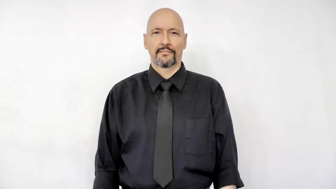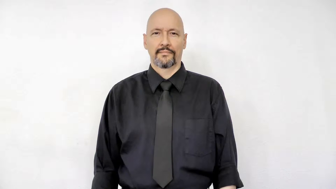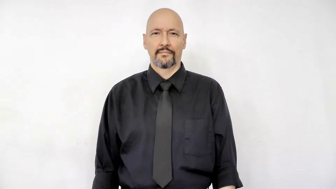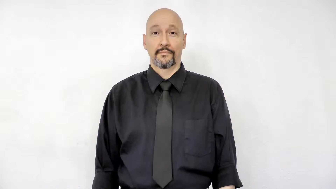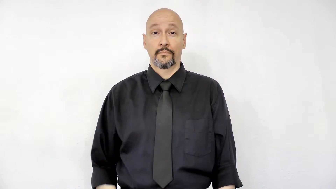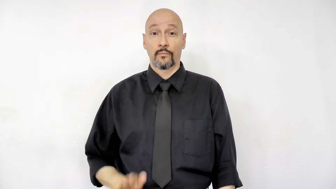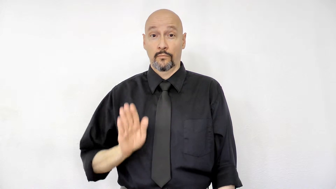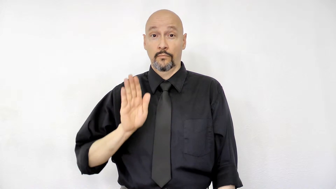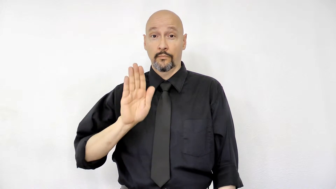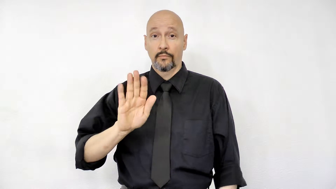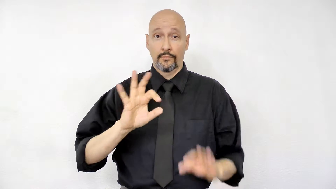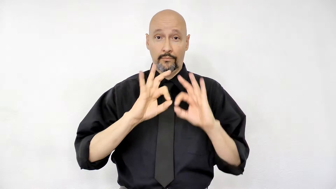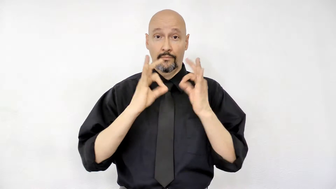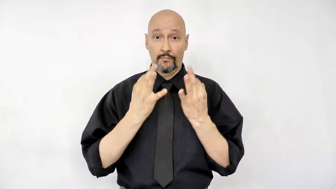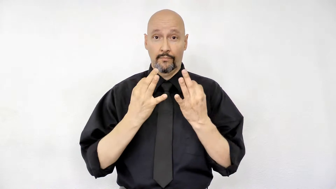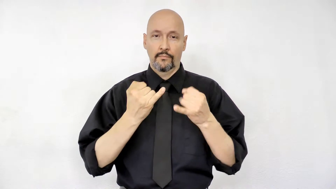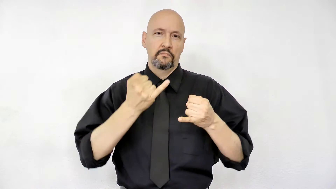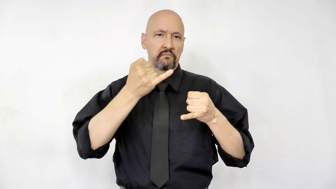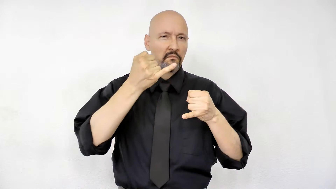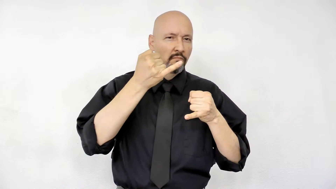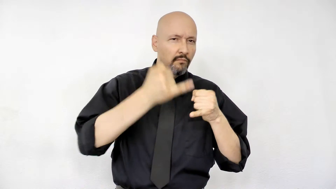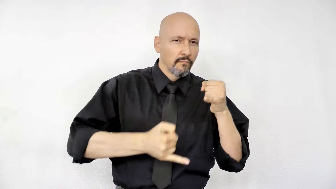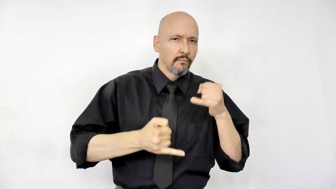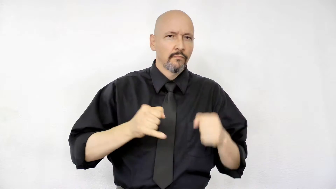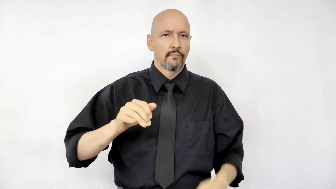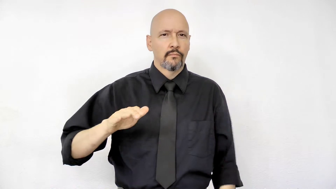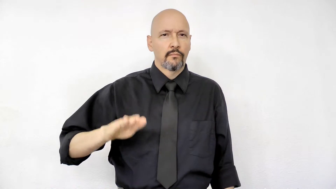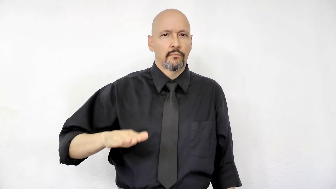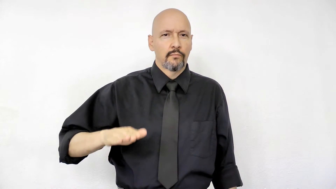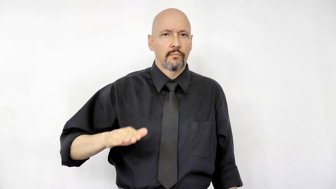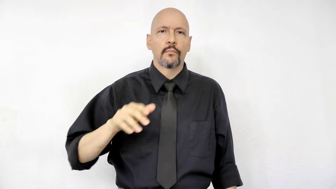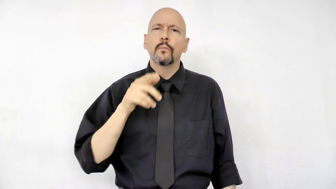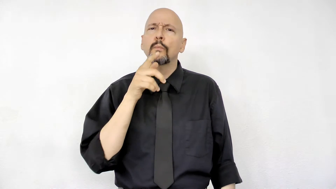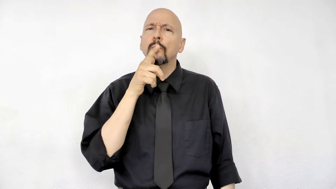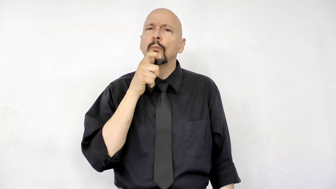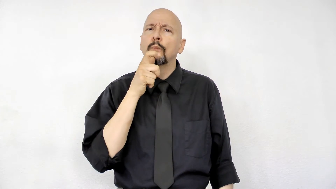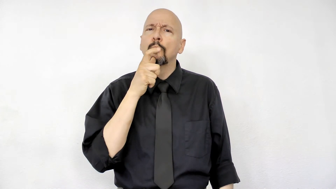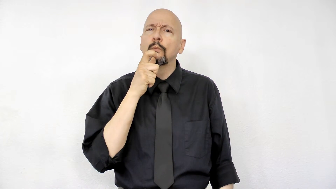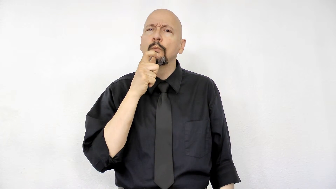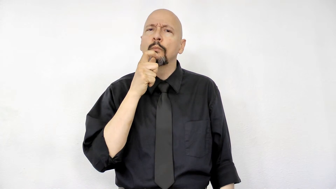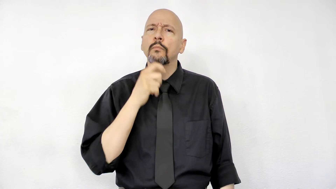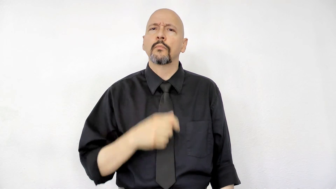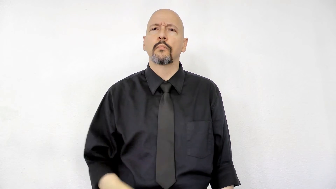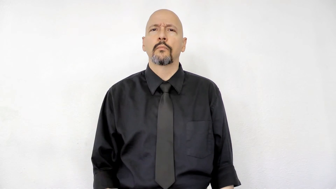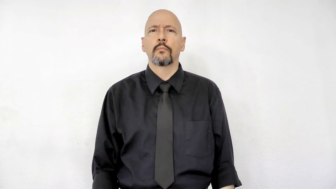YOUR FAMILY, LAST CHILD WHO?